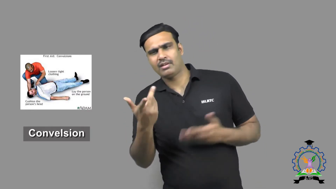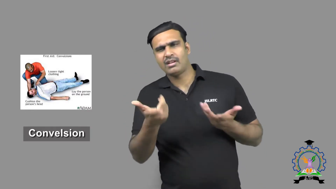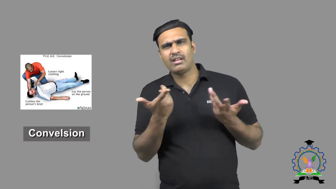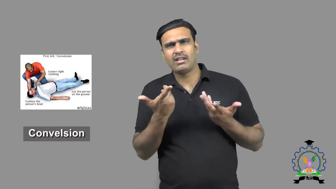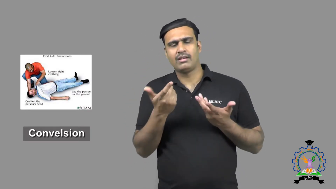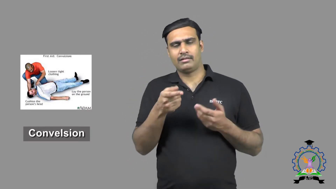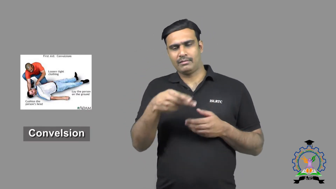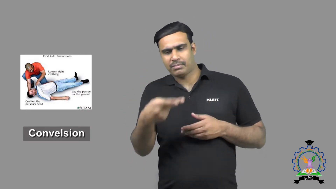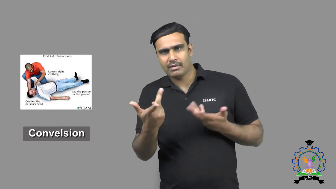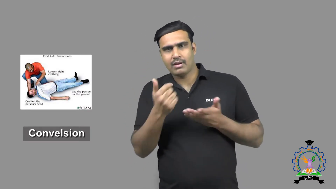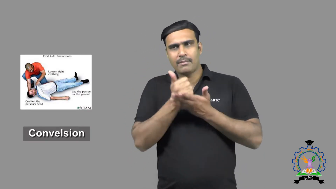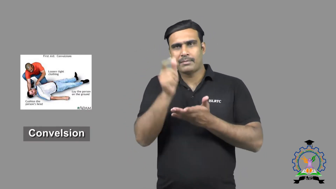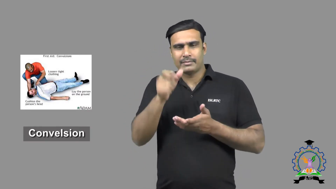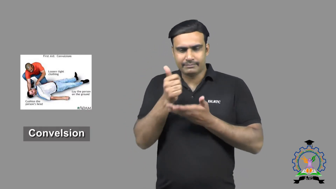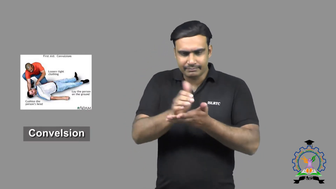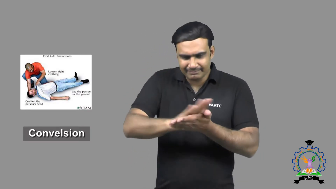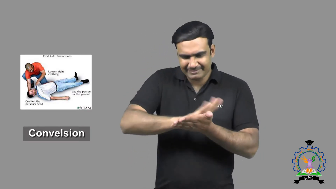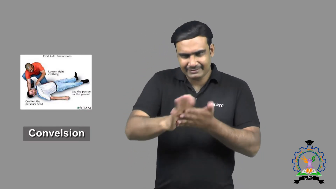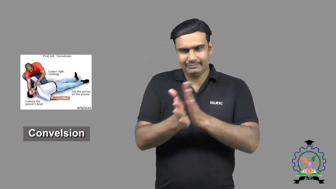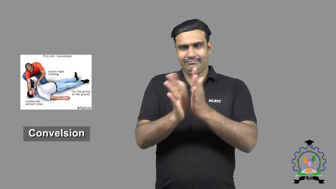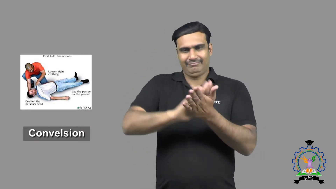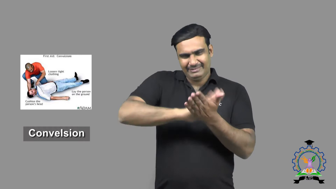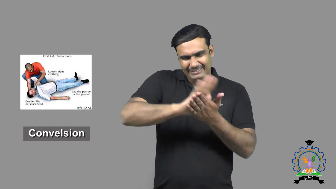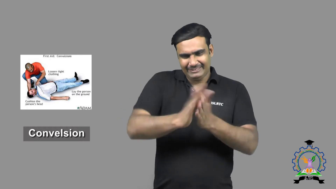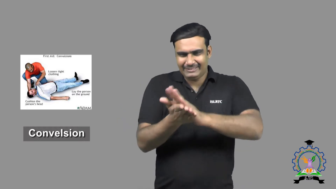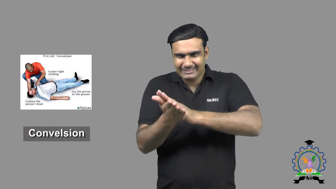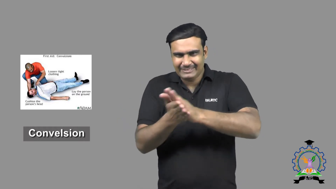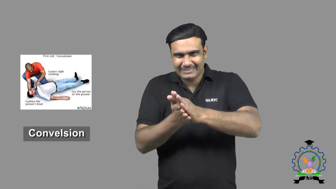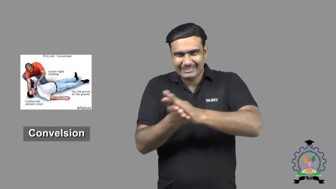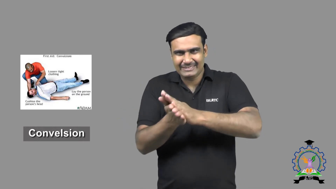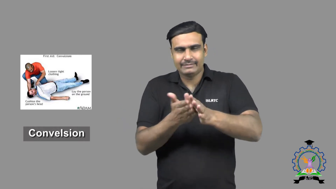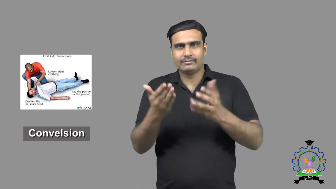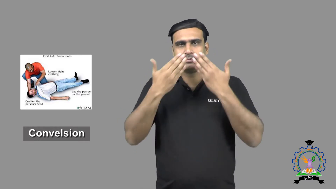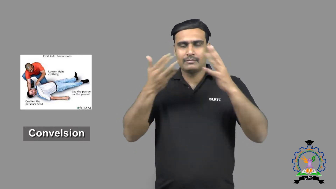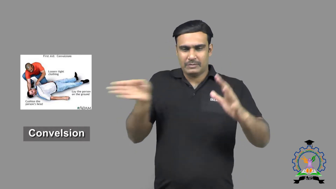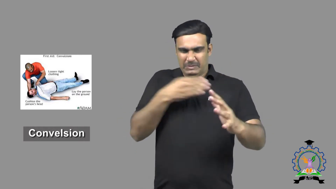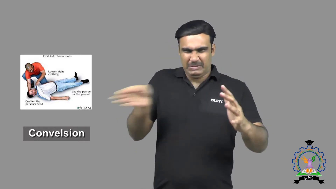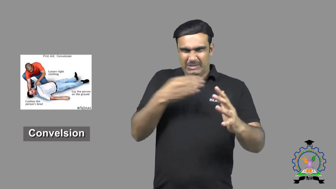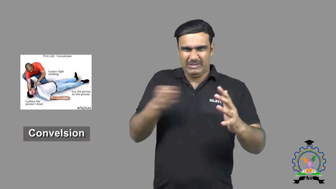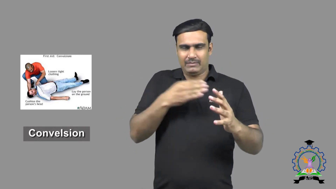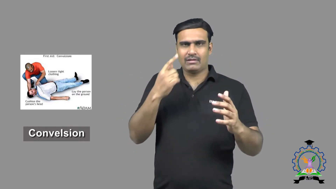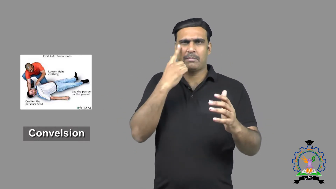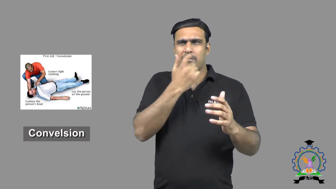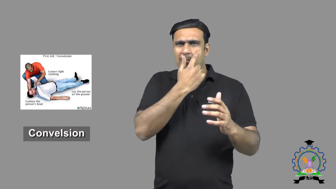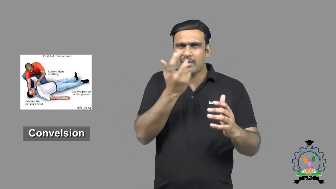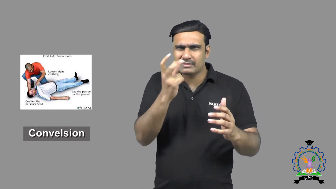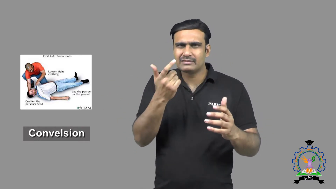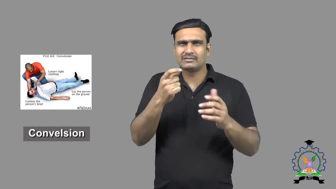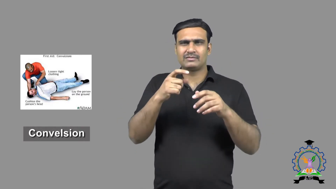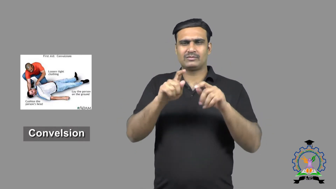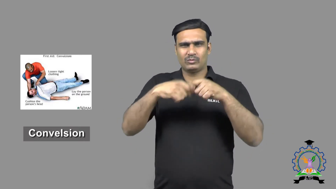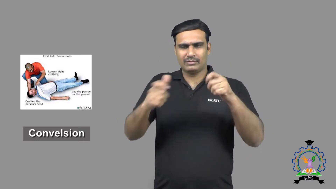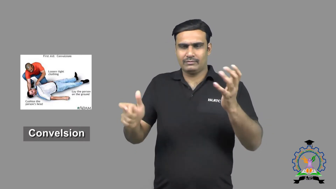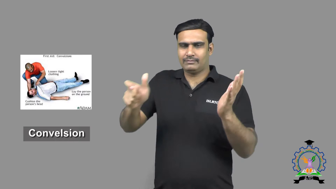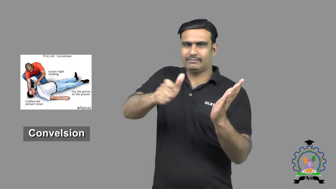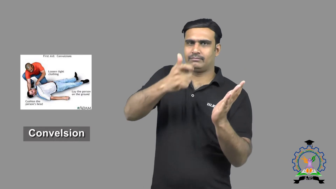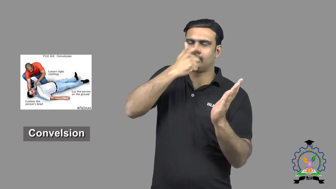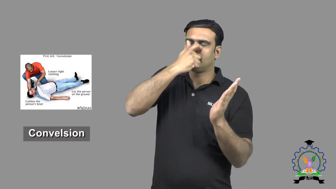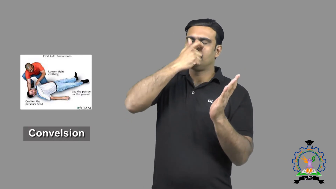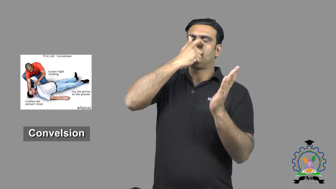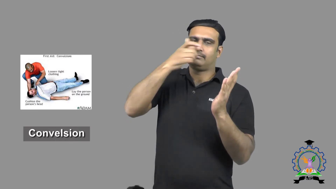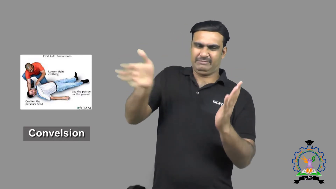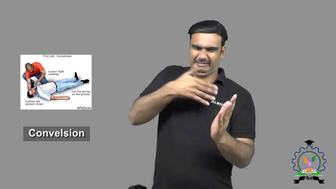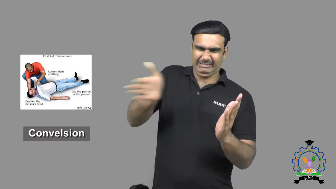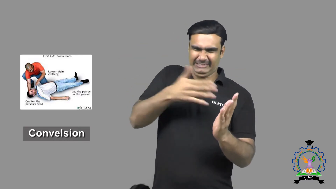Convelsion